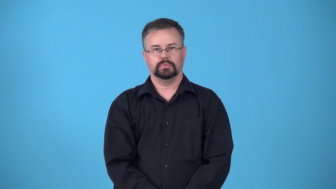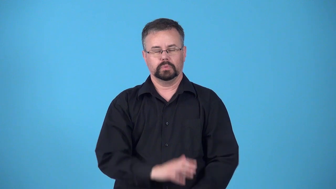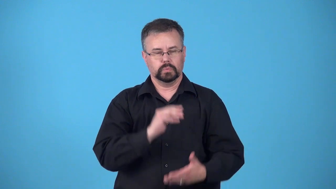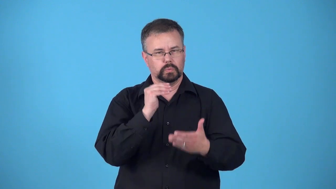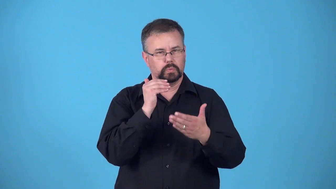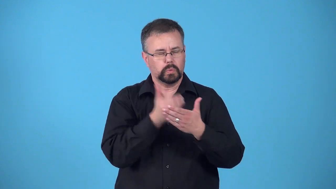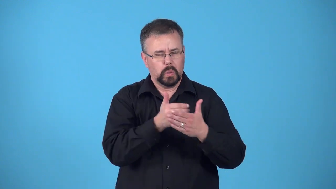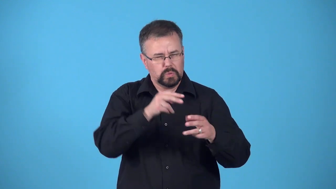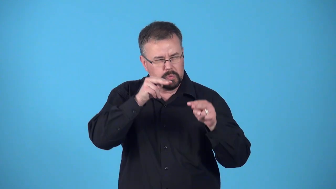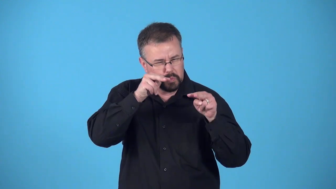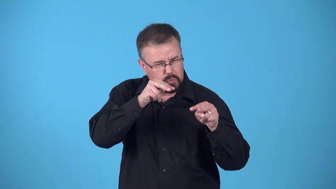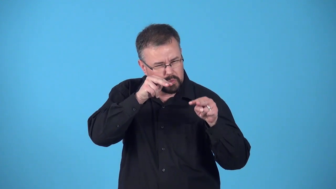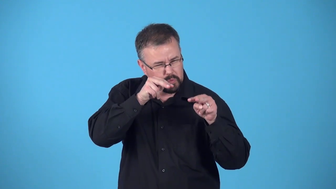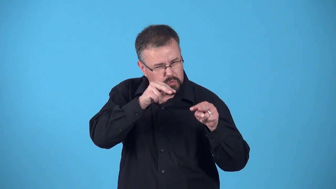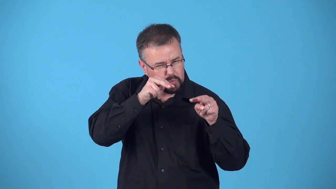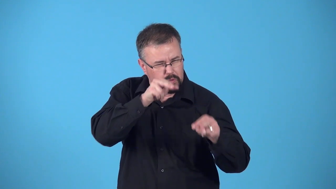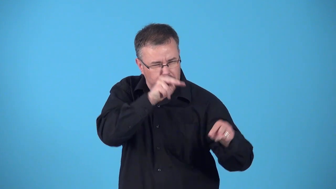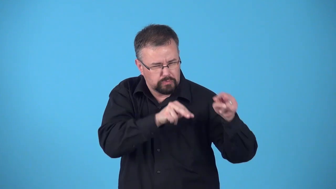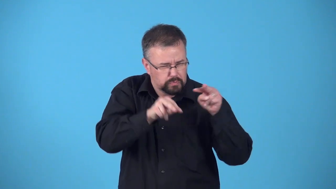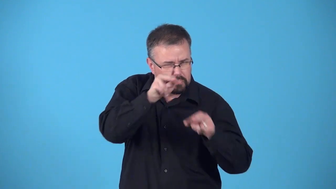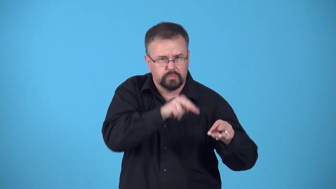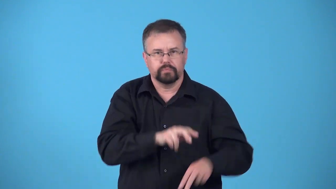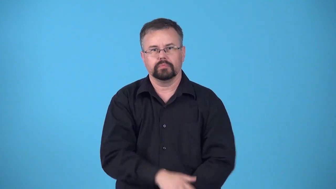under a microscope